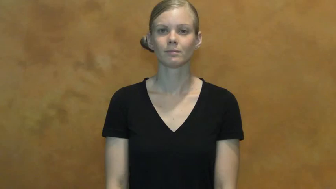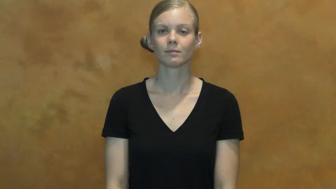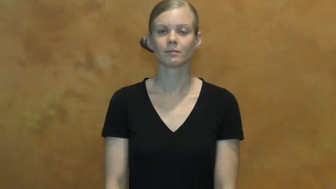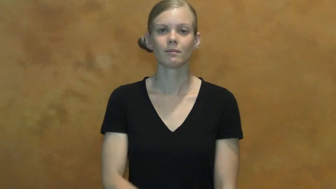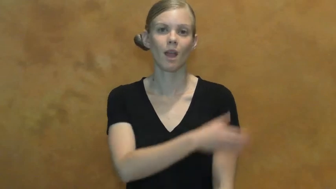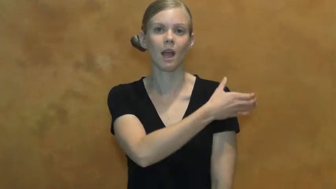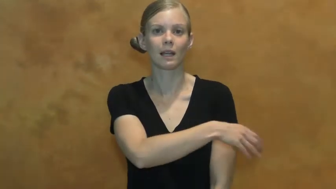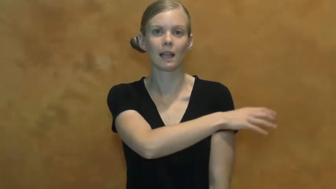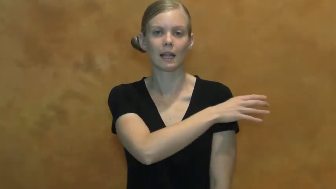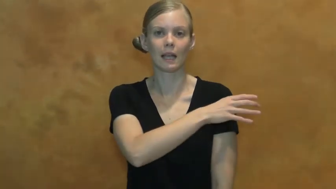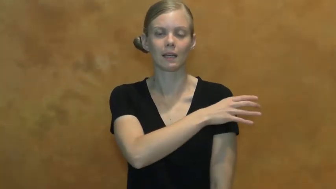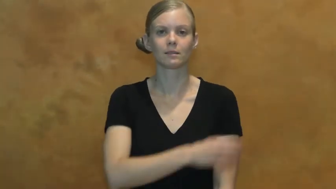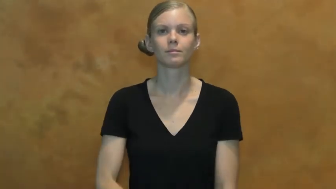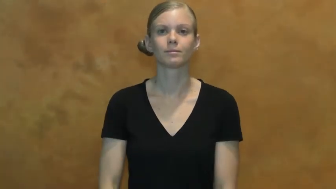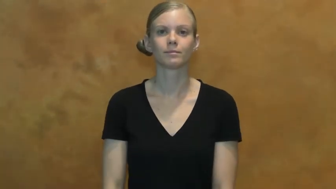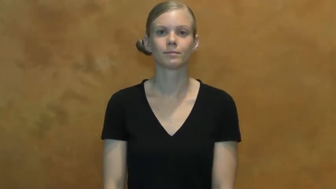clinic